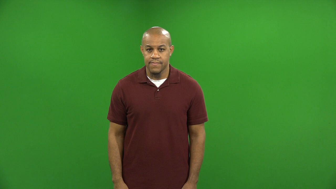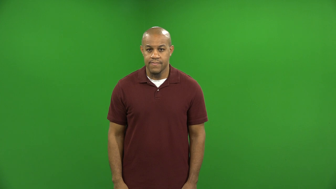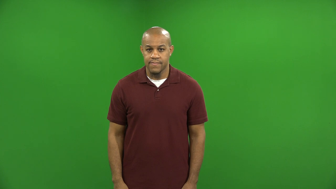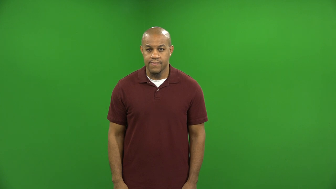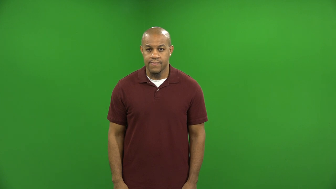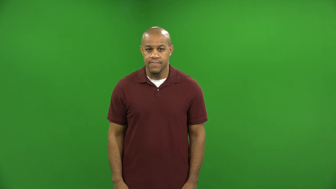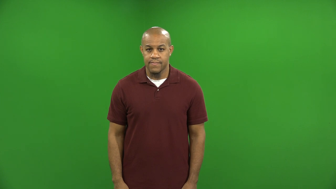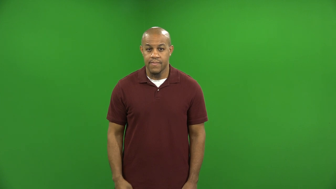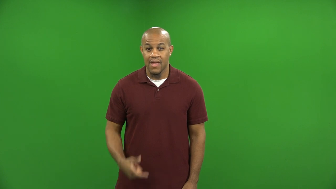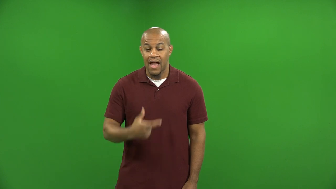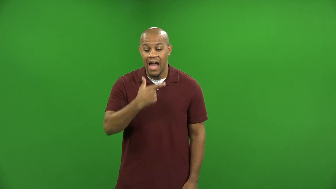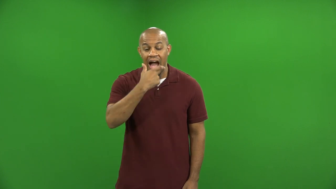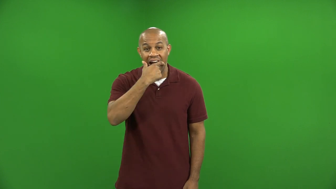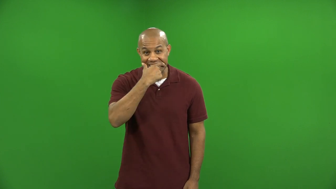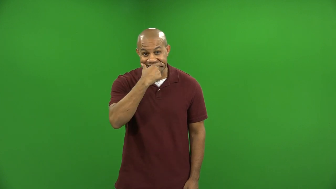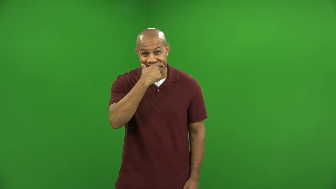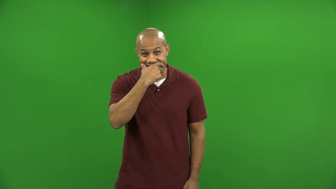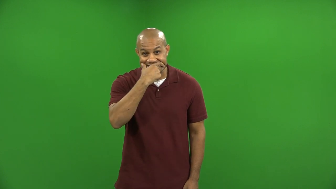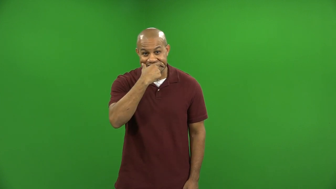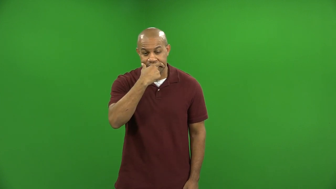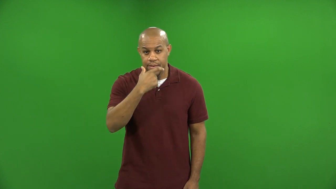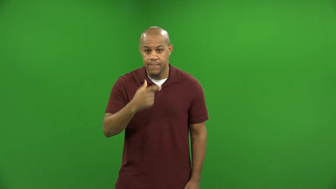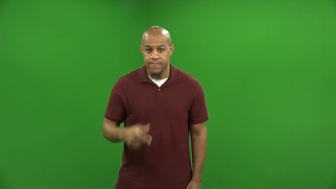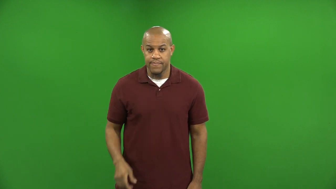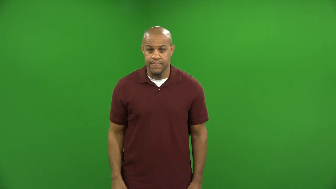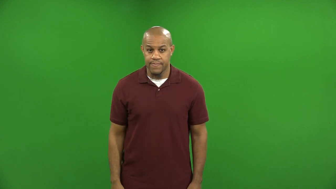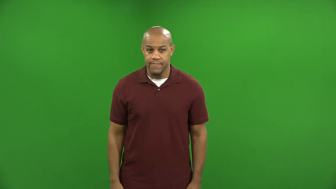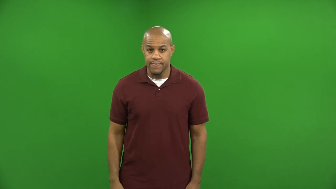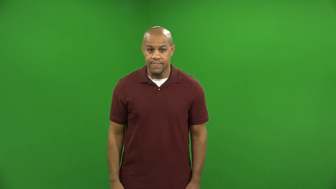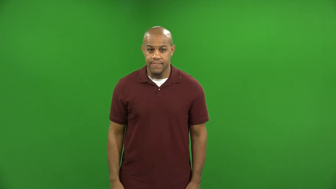Mouthpiece